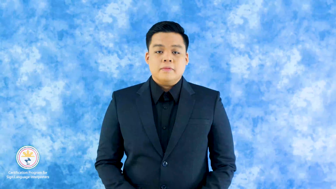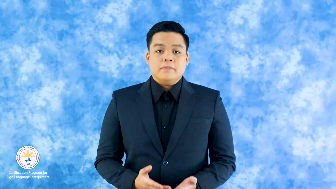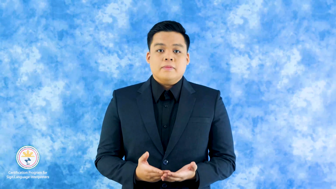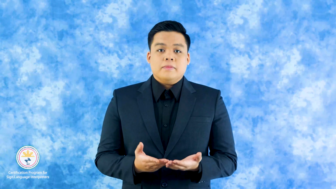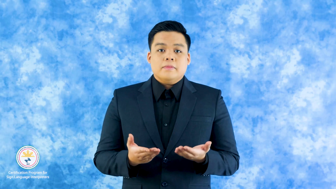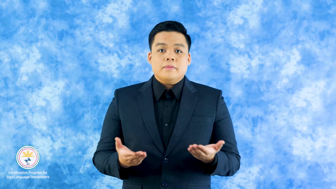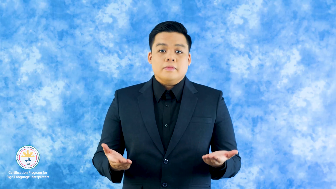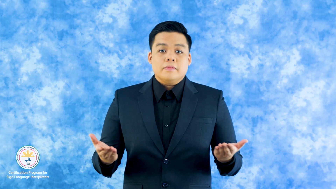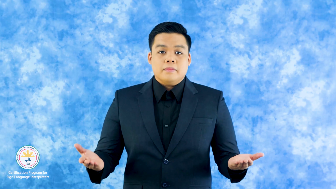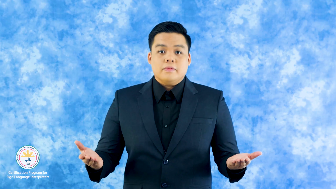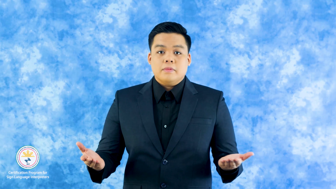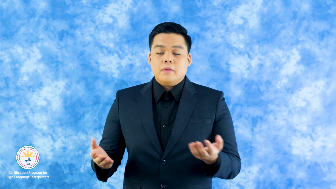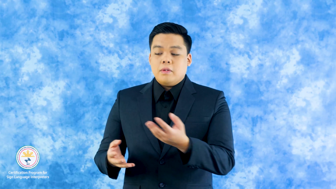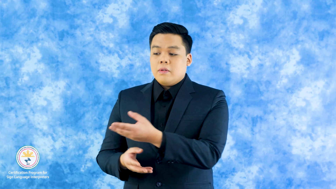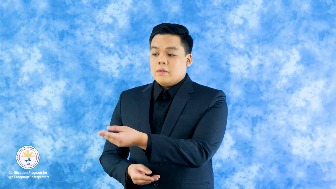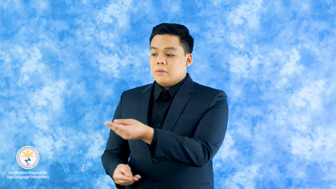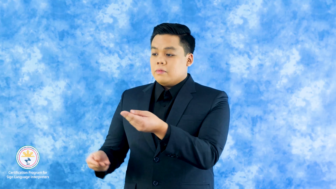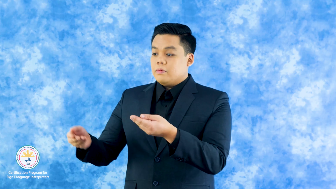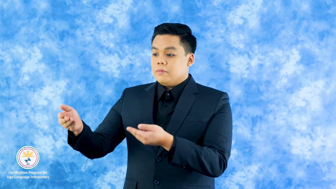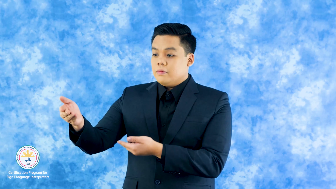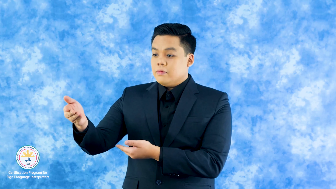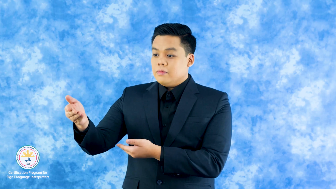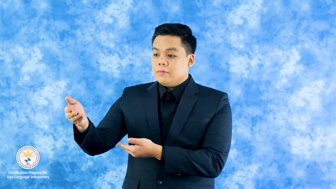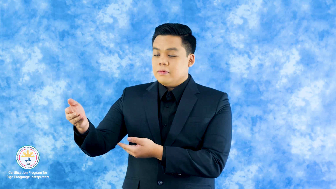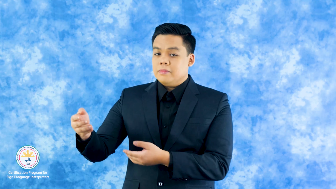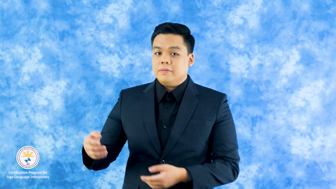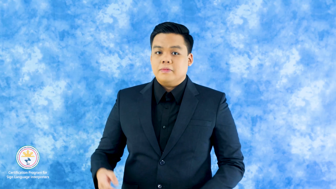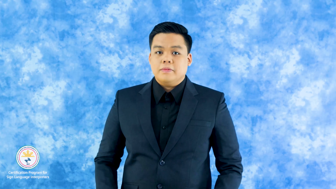Barter